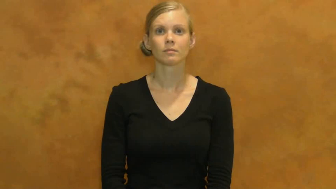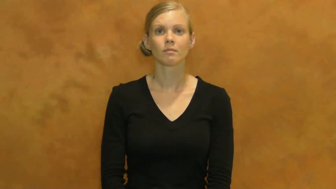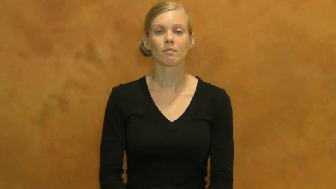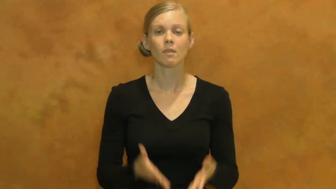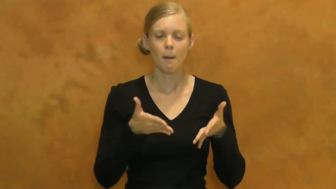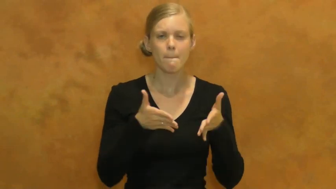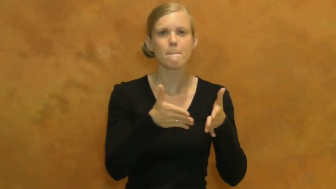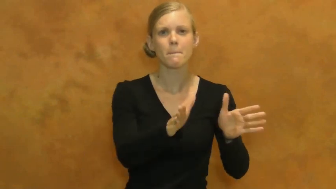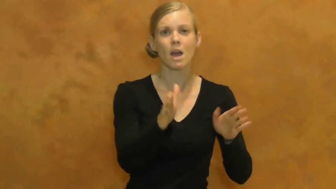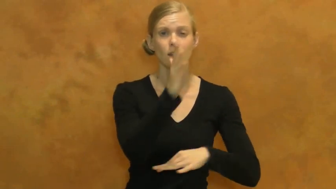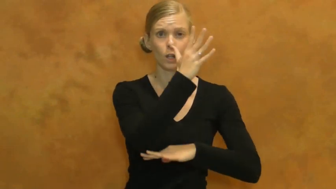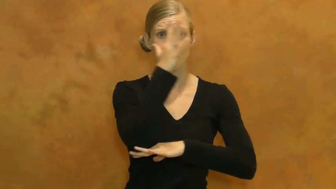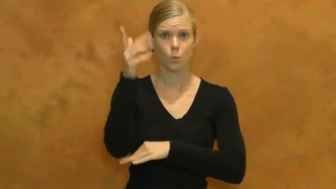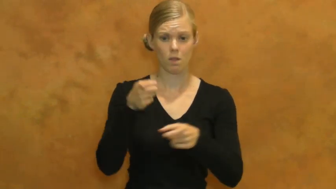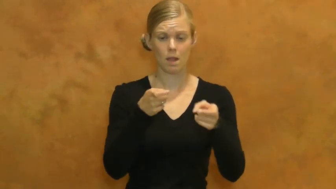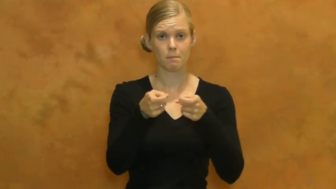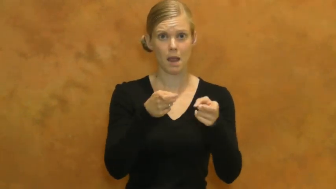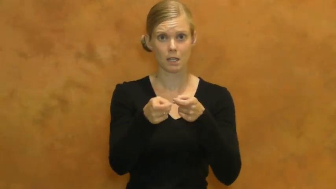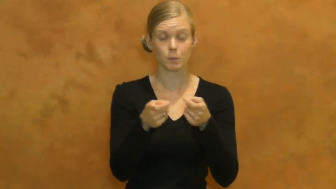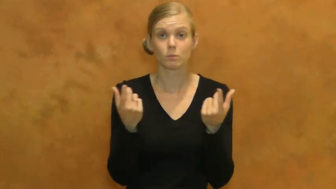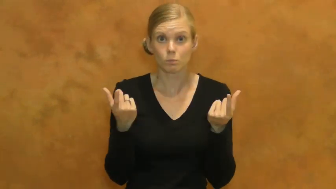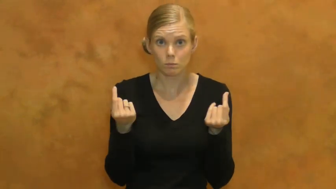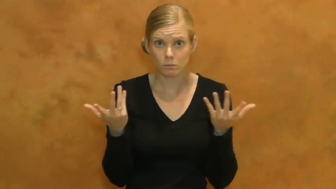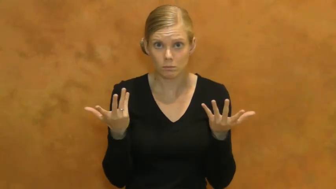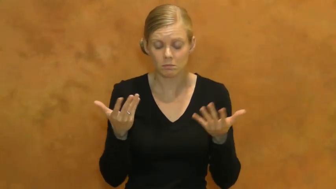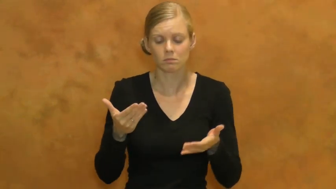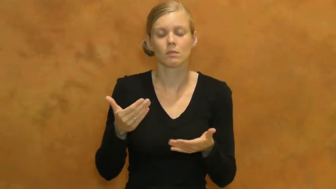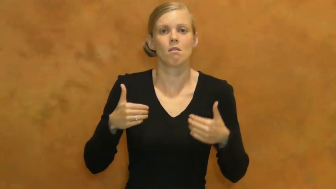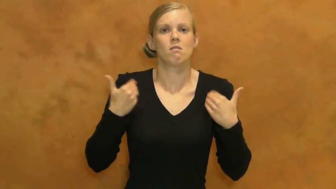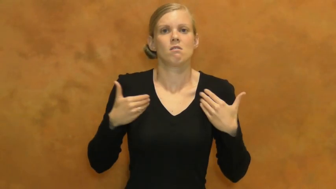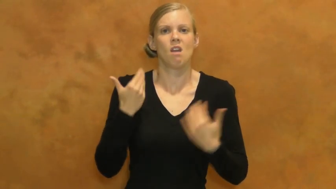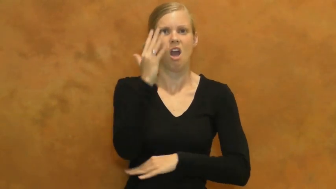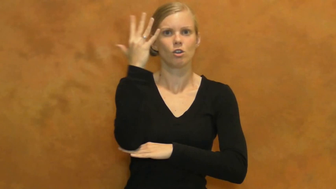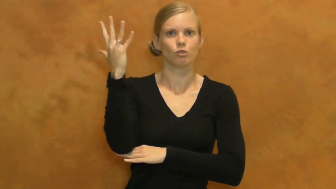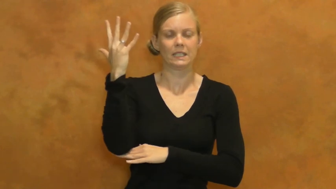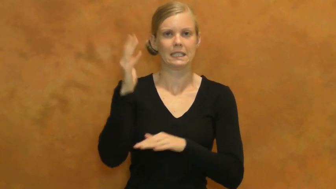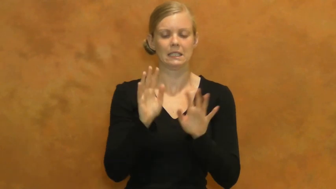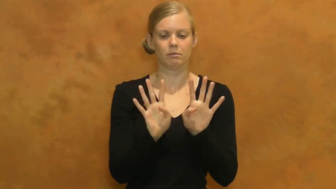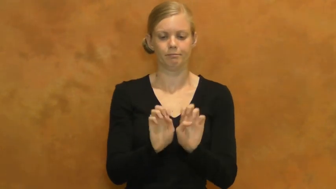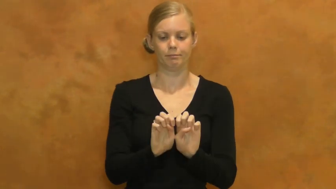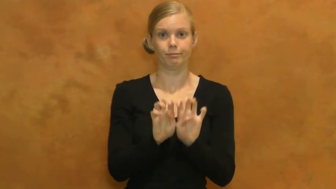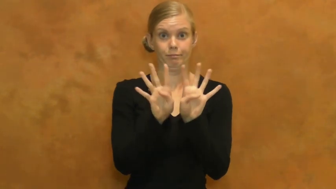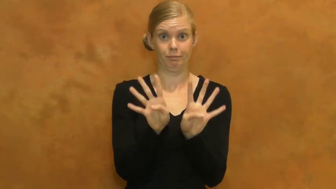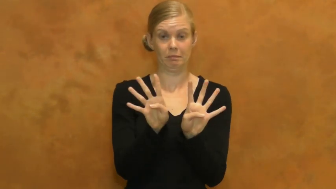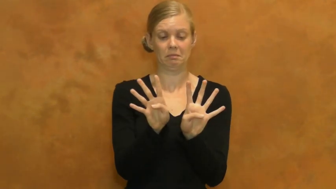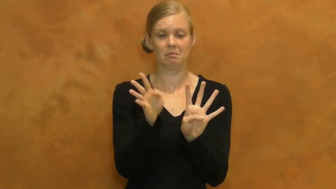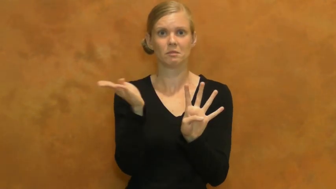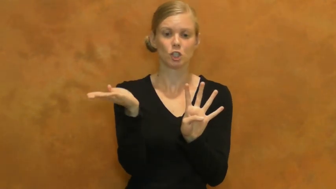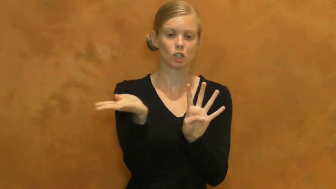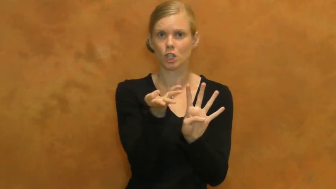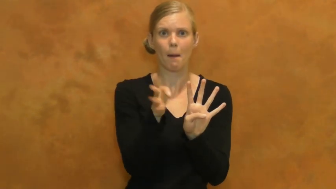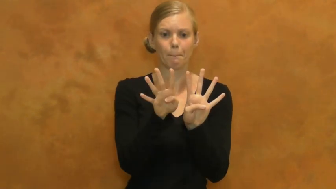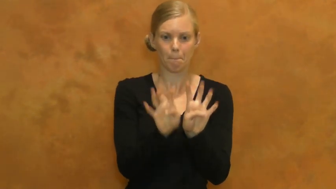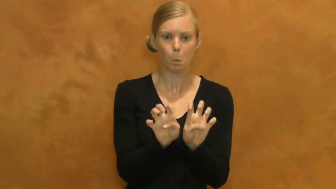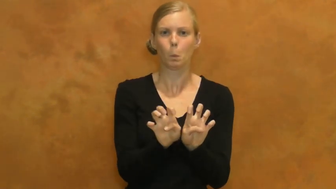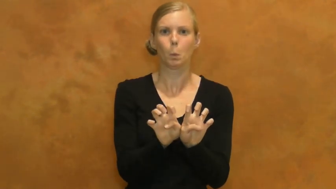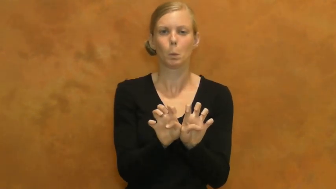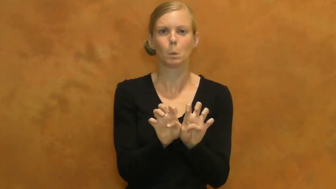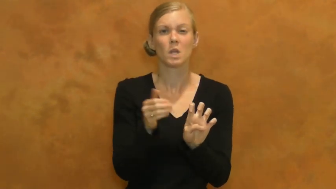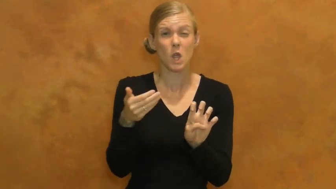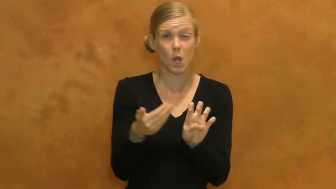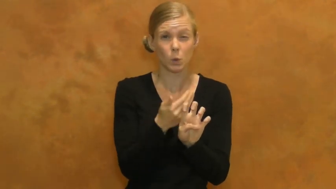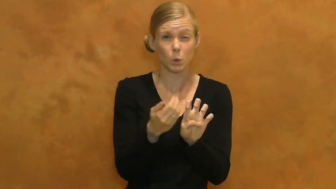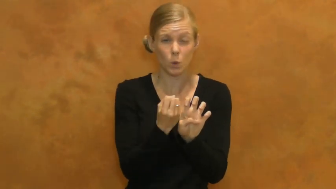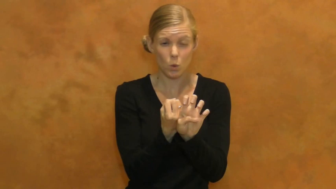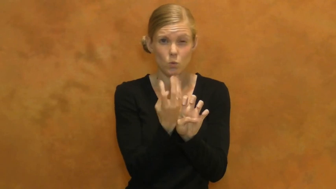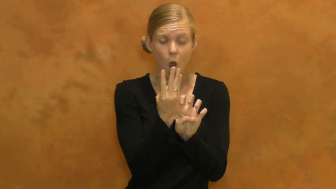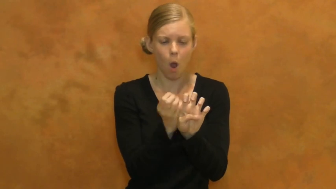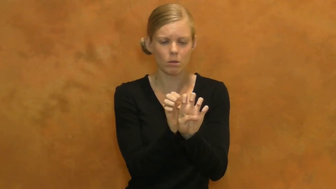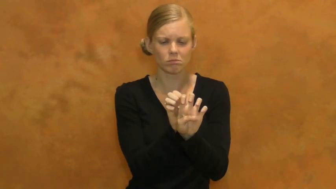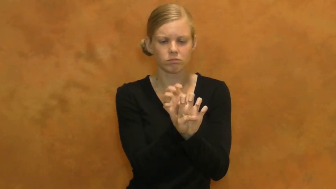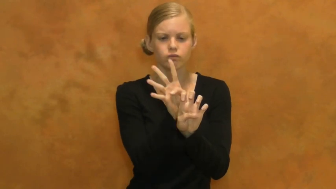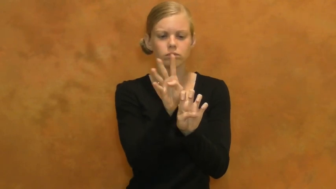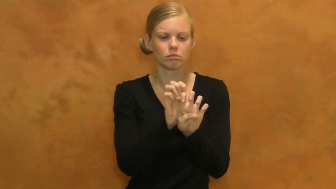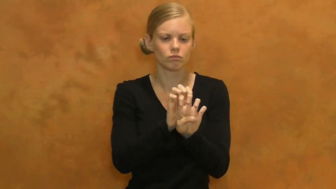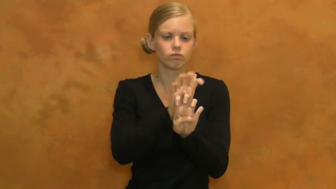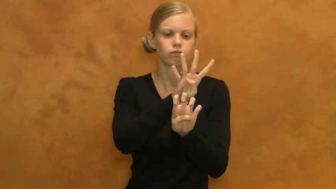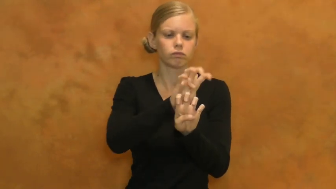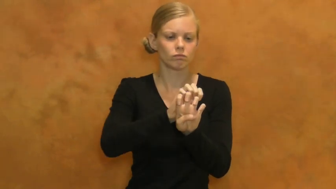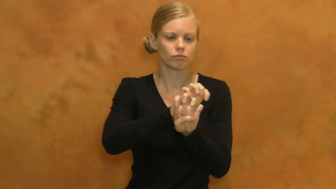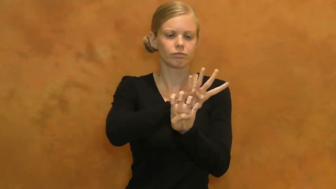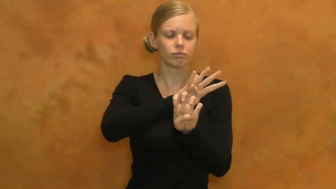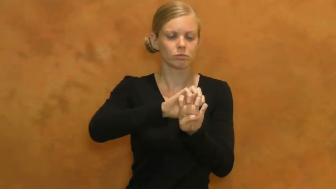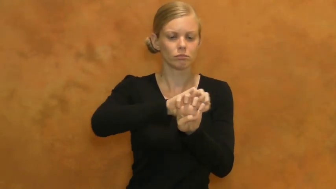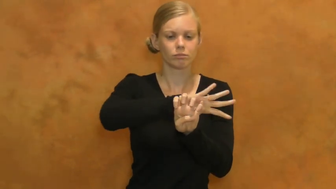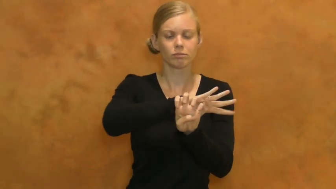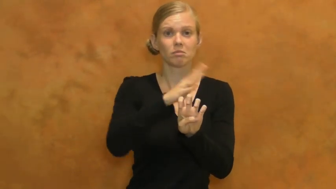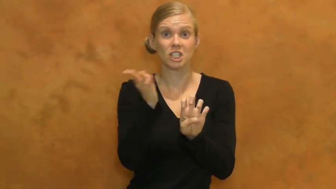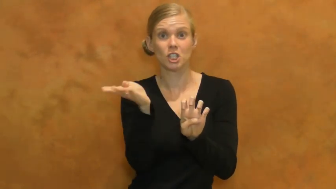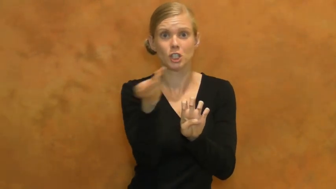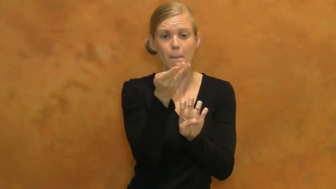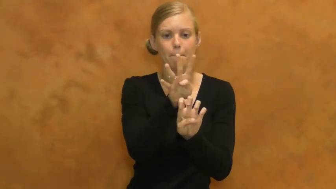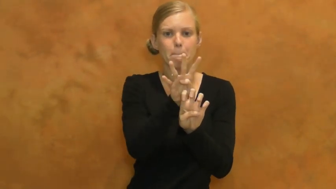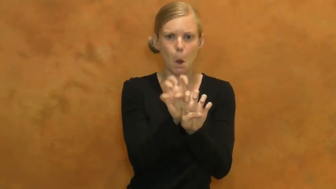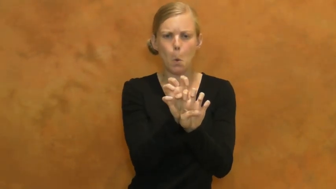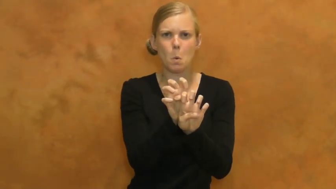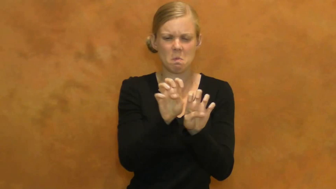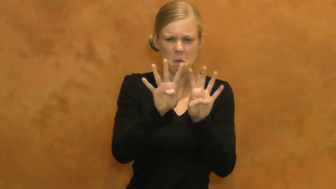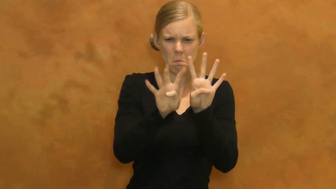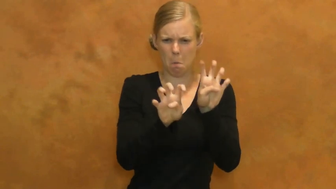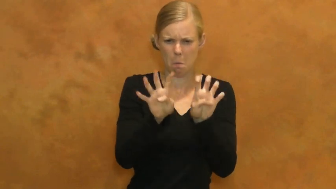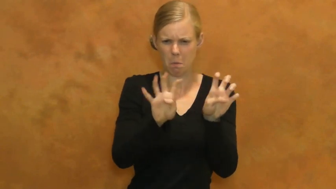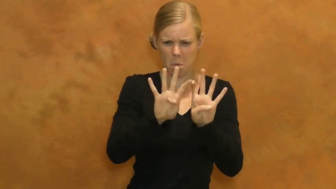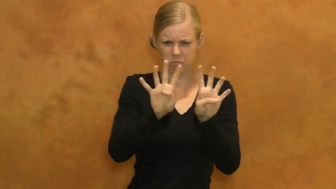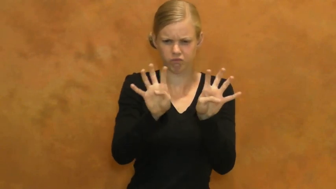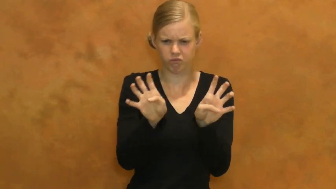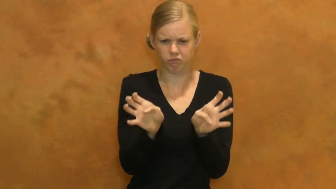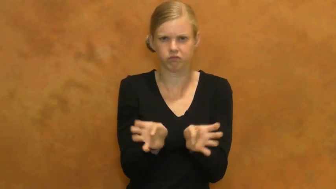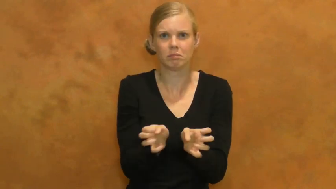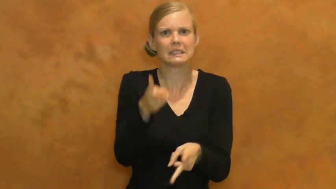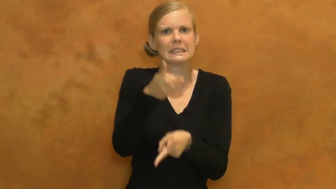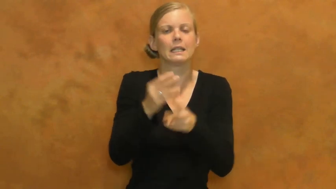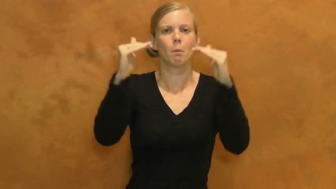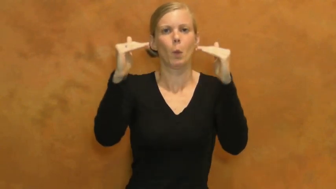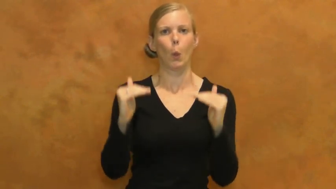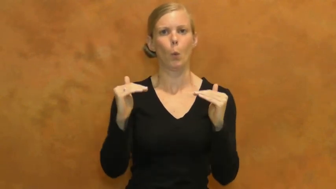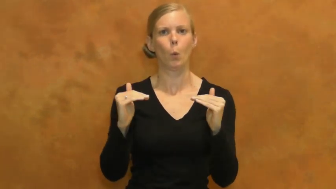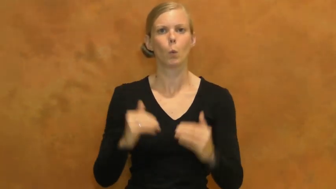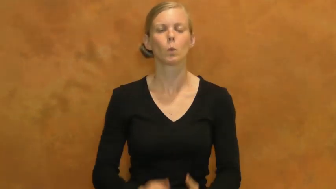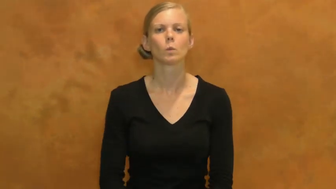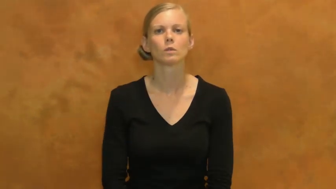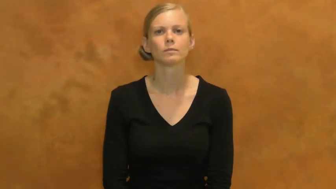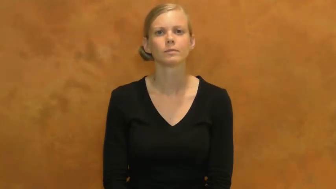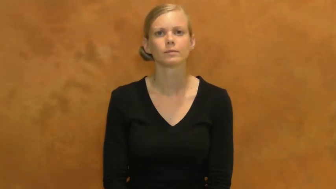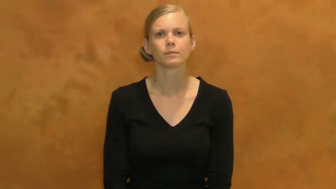coppicing